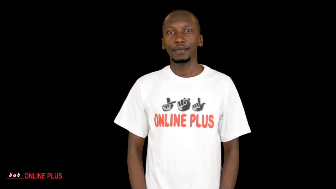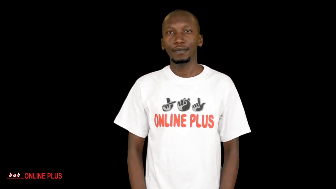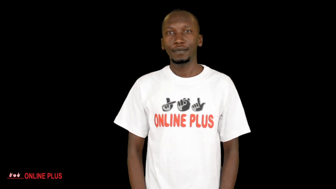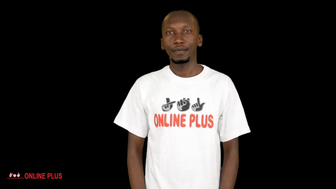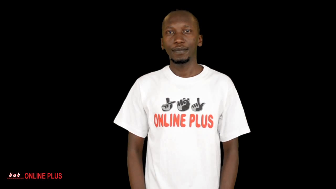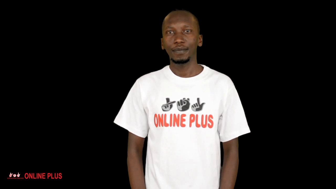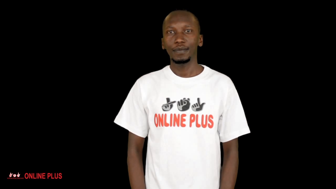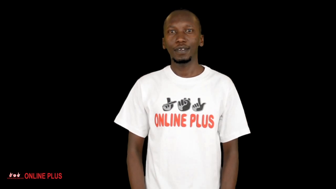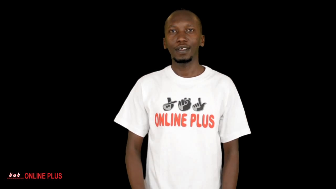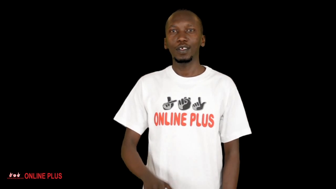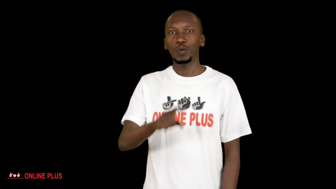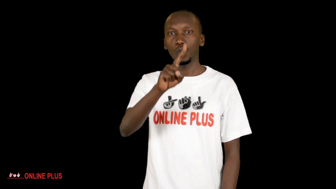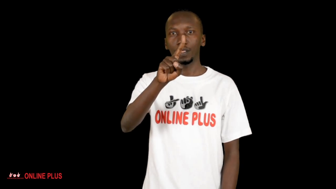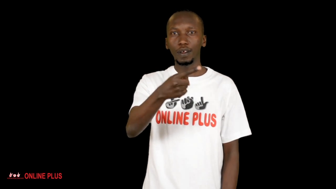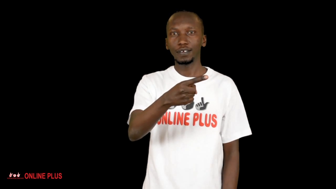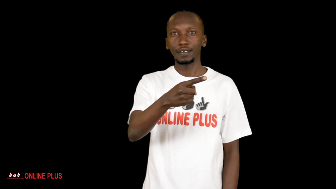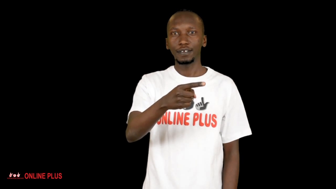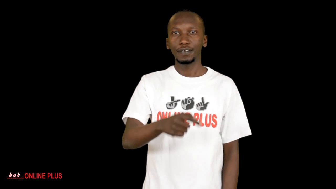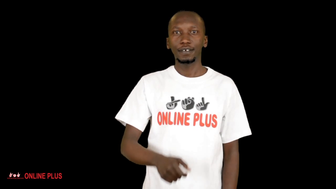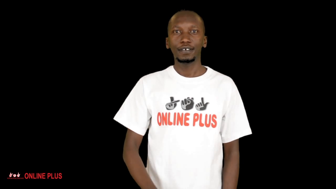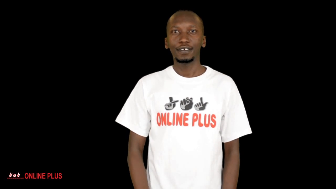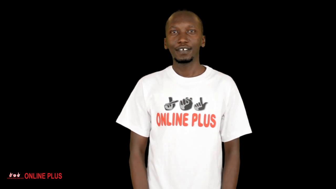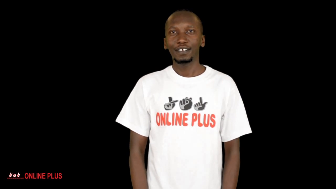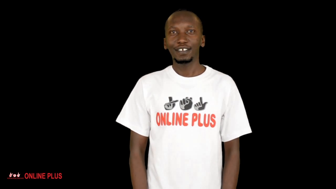one thousand